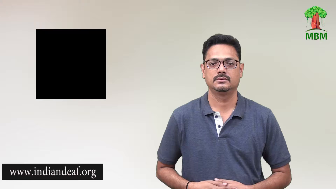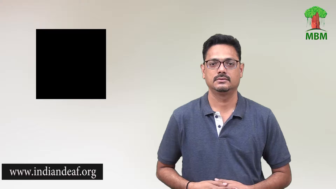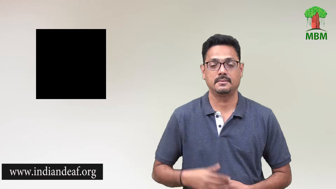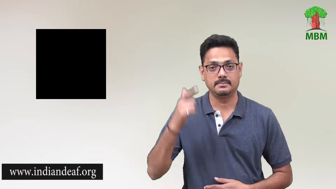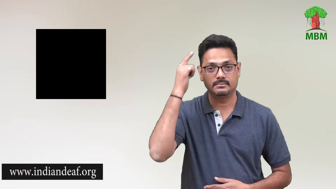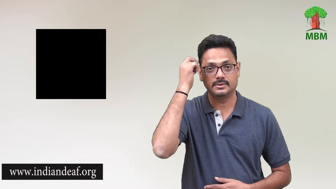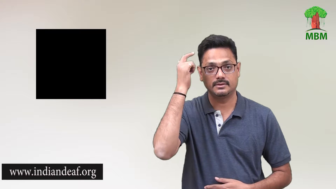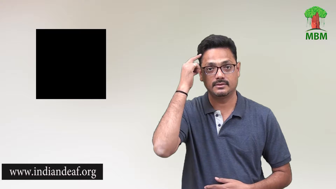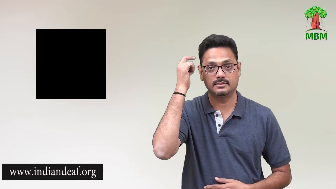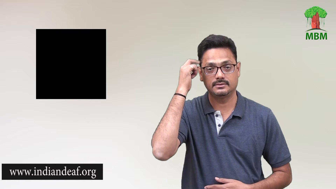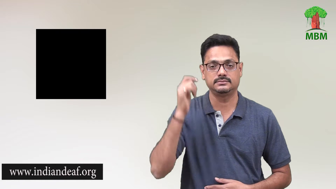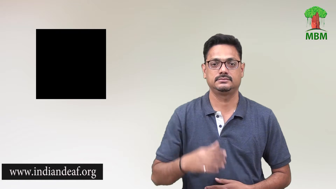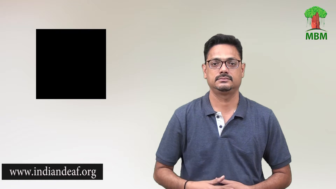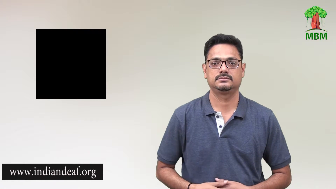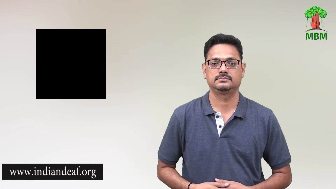black